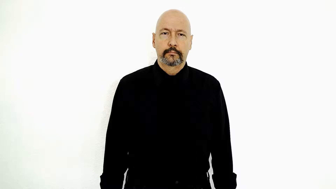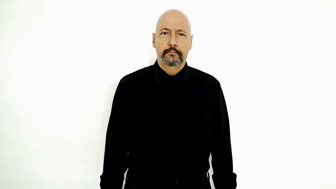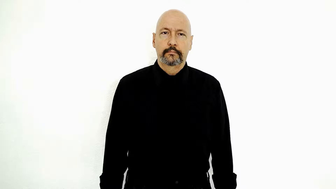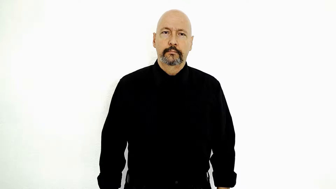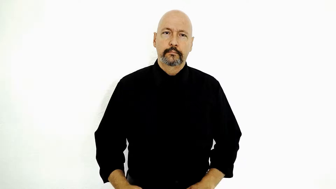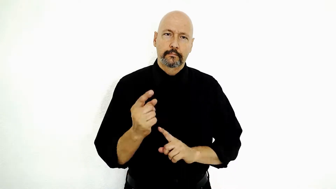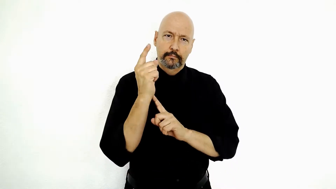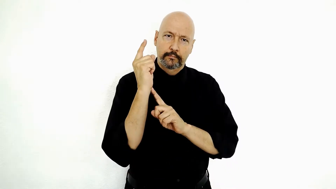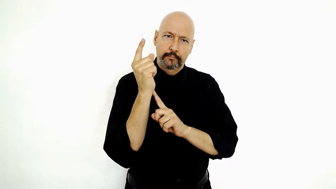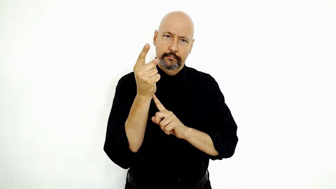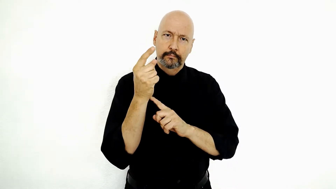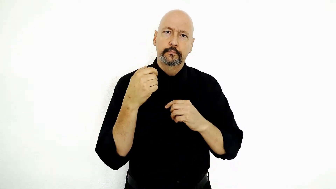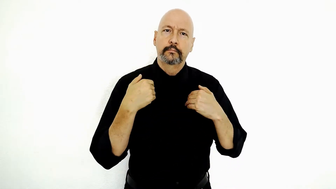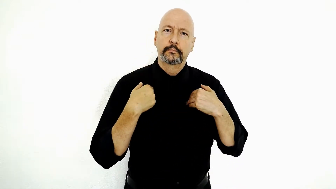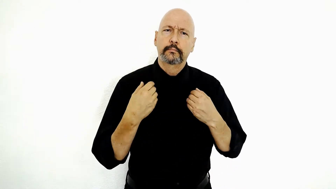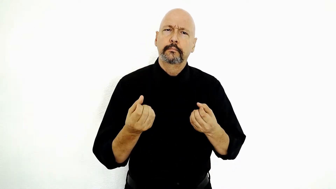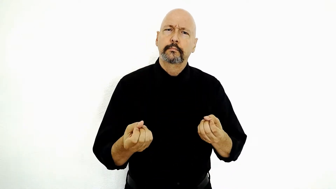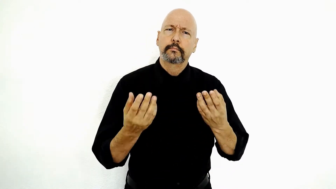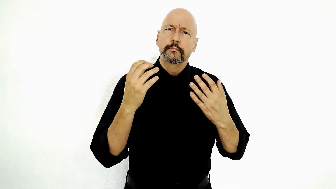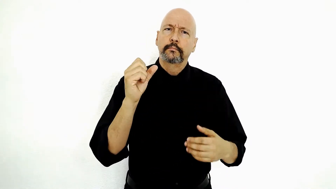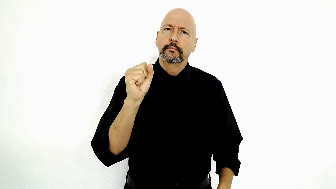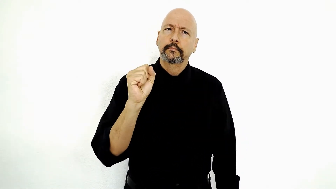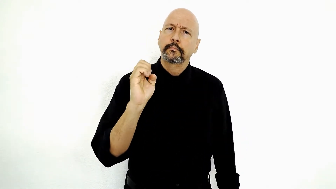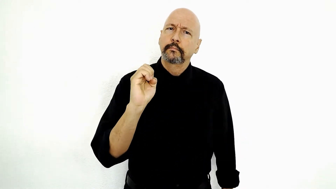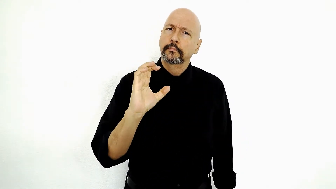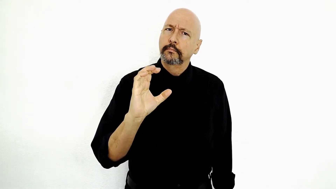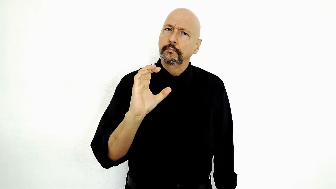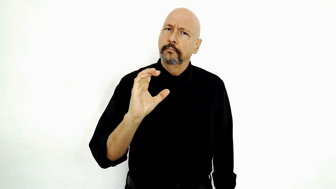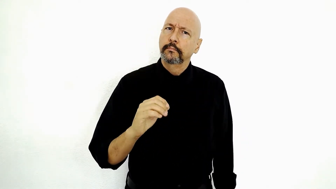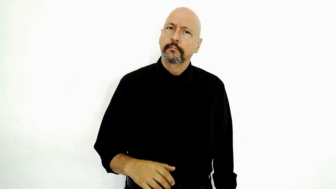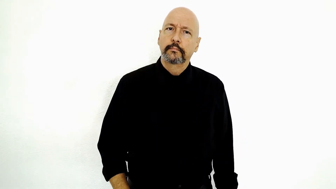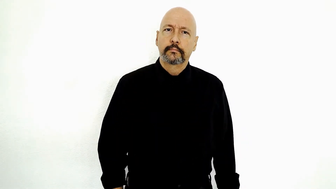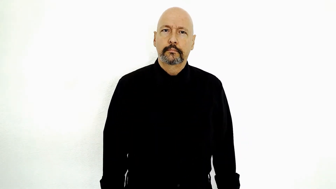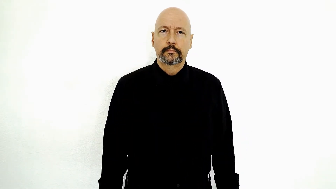ONE MINUTE HAVE HOW-MANY S-E-C?